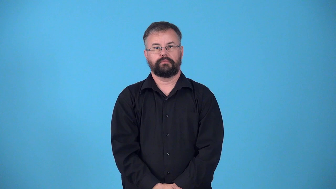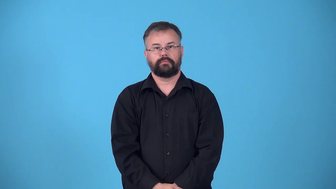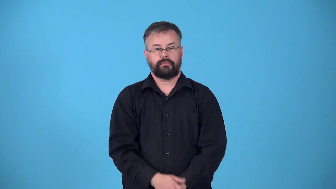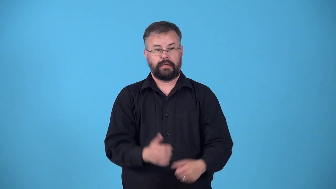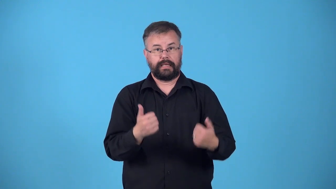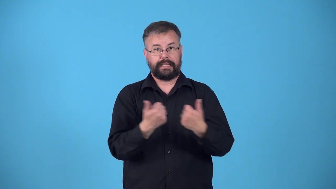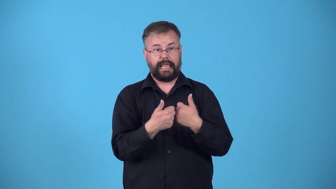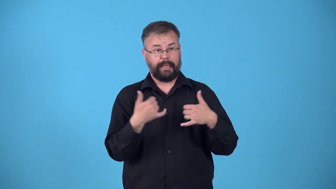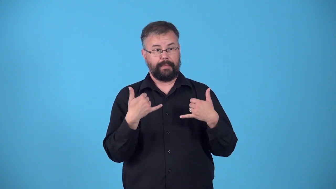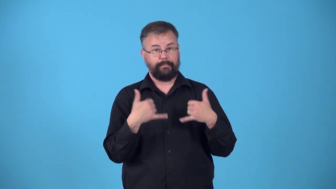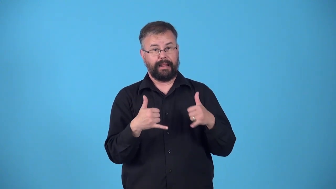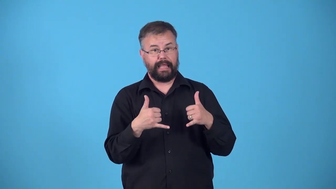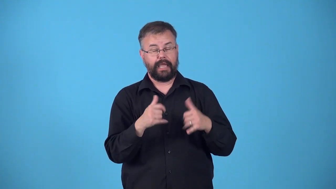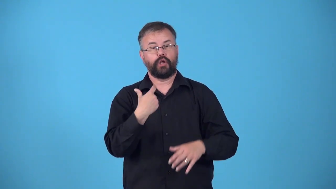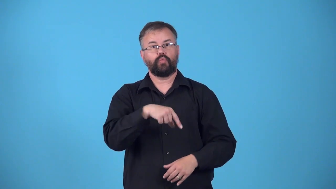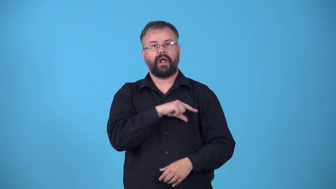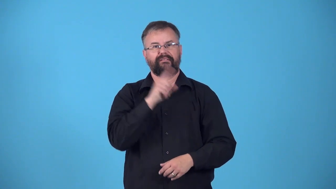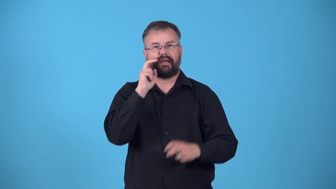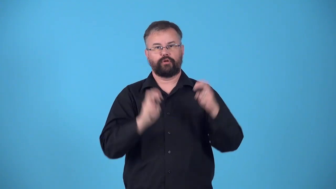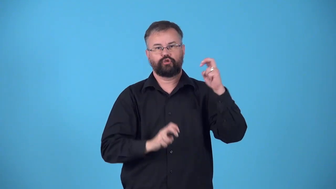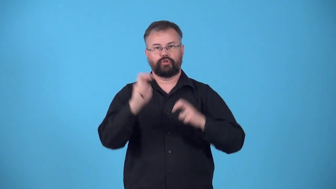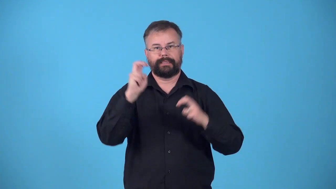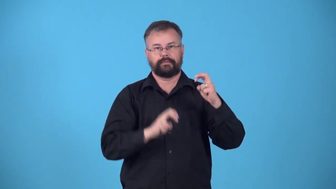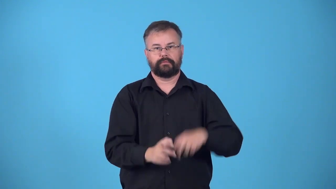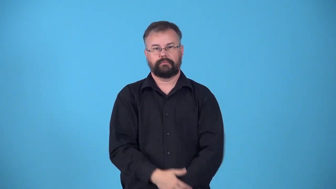play in